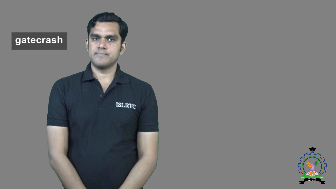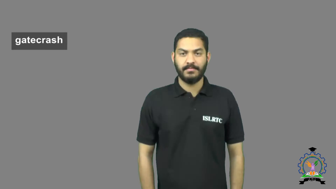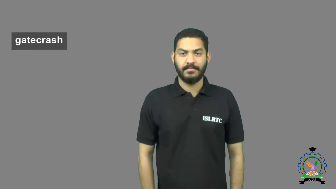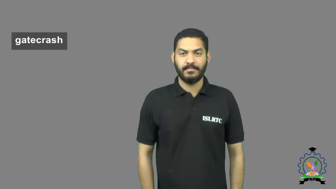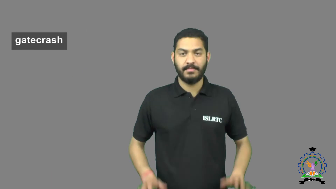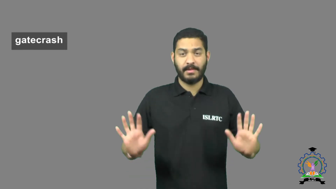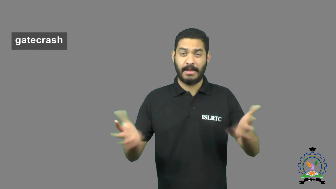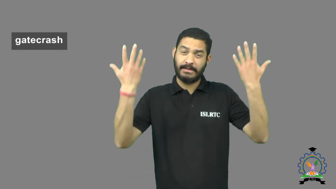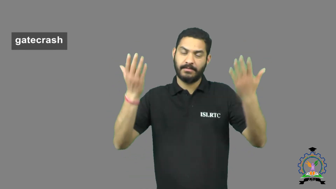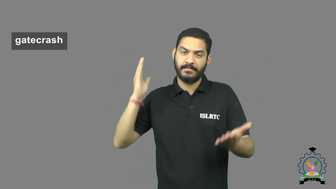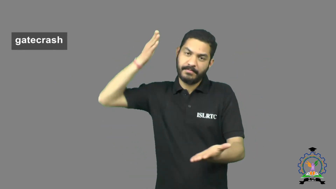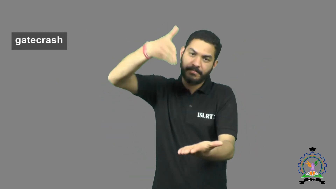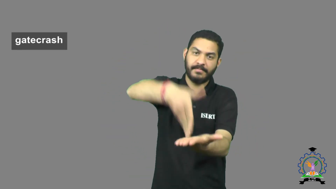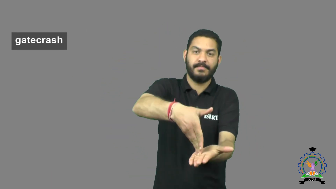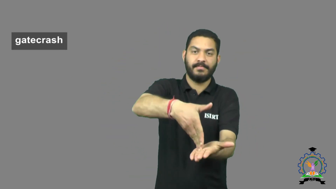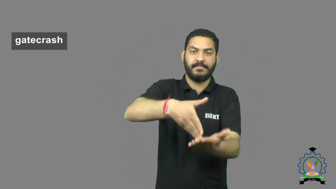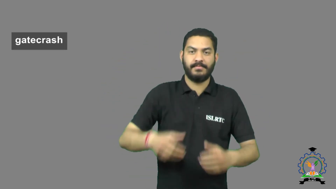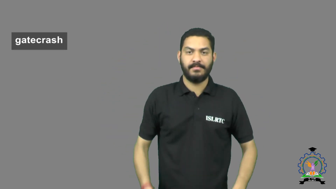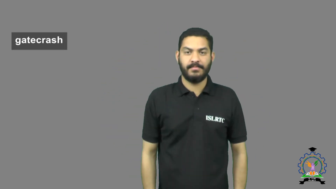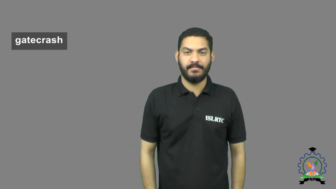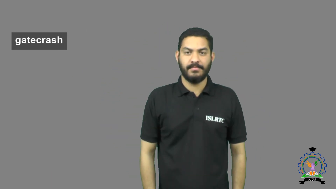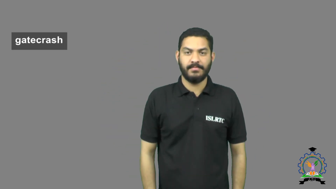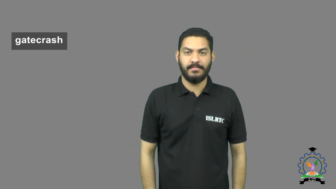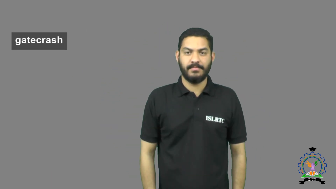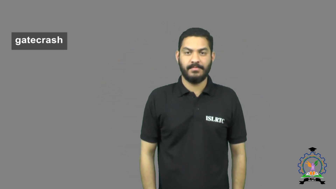gatecrash